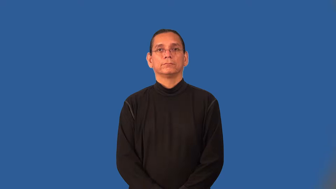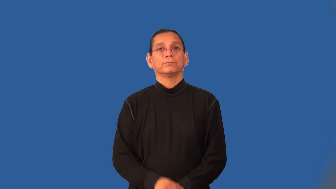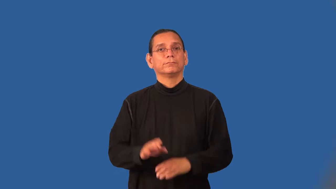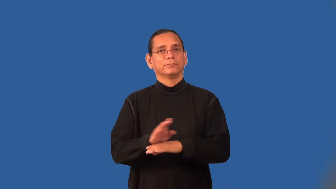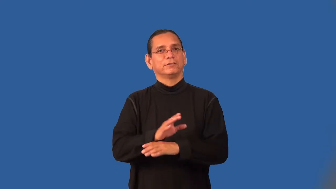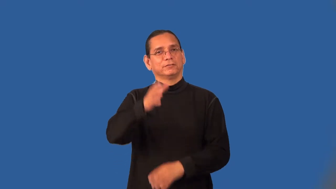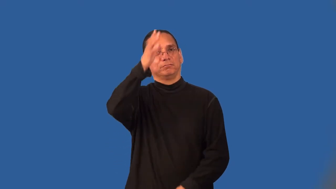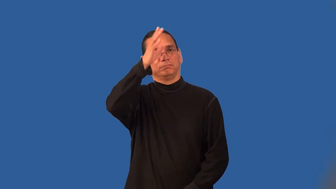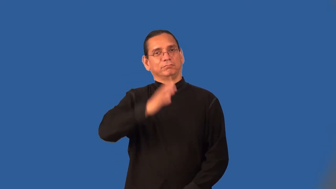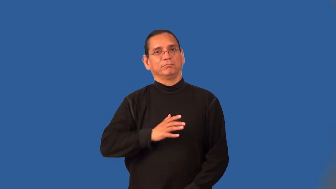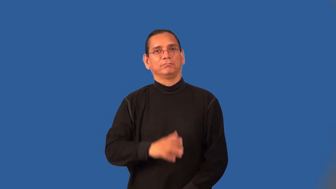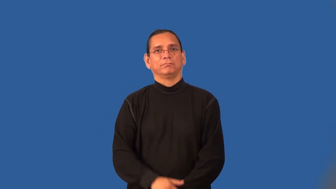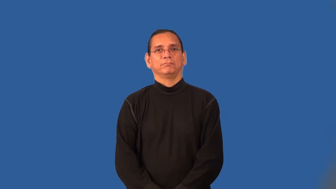businessman